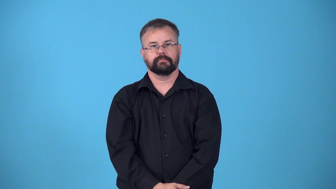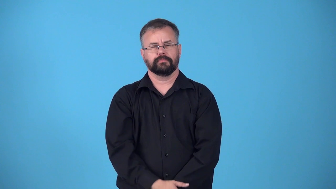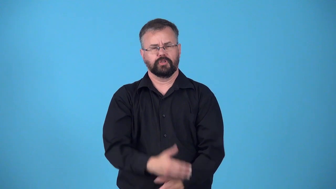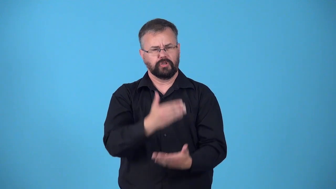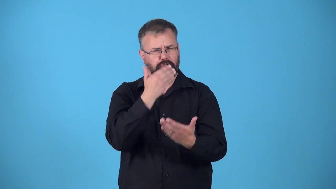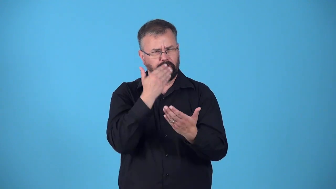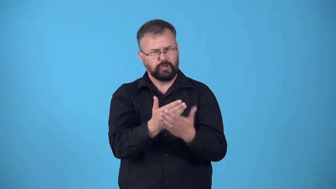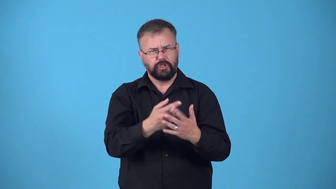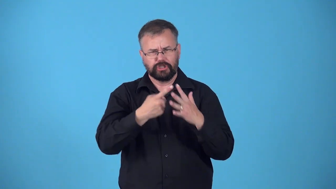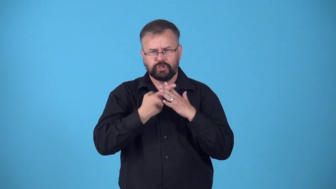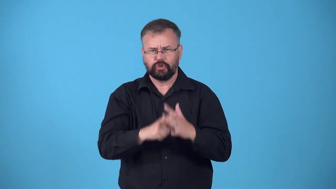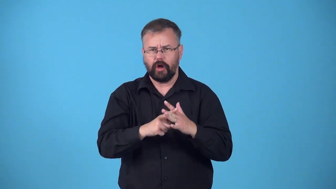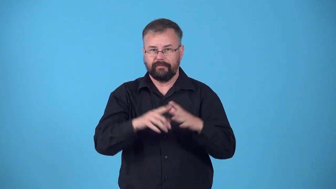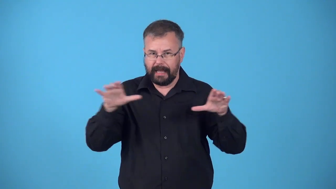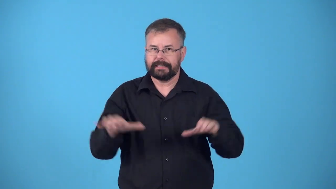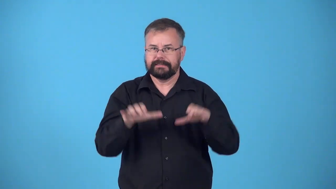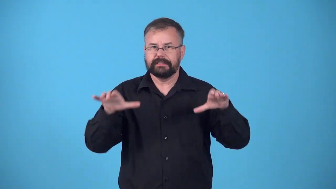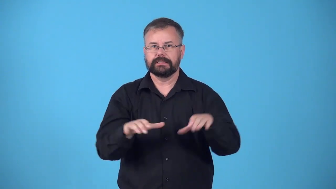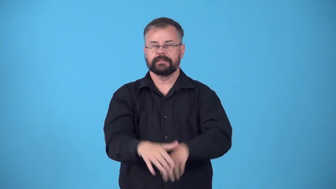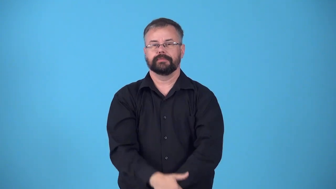off to a flying start